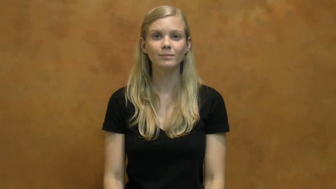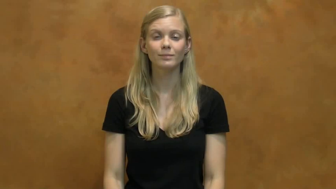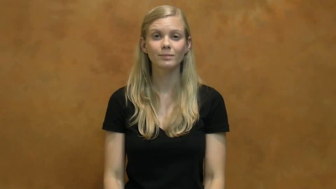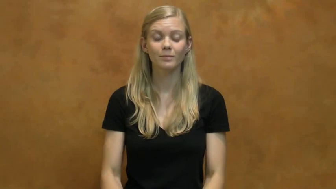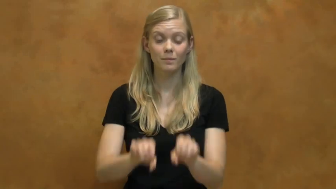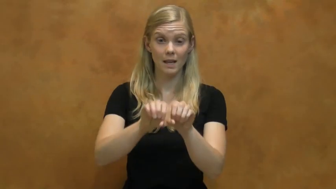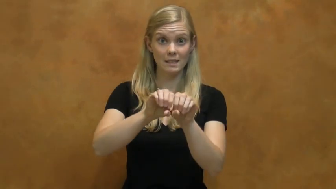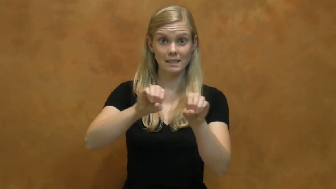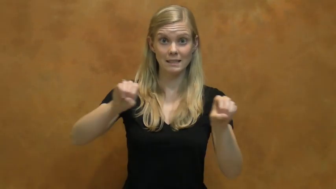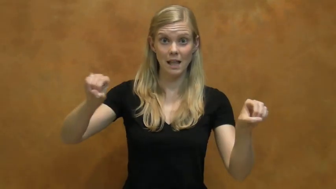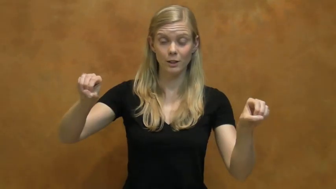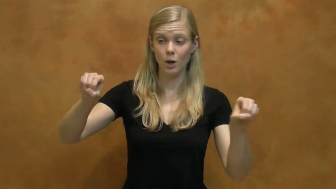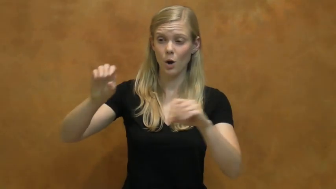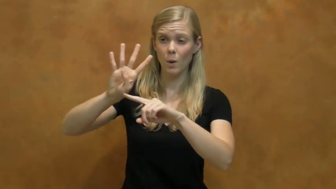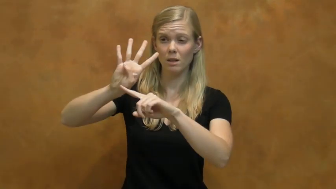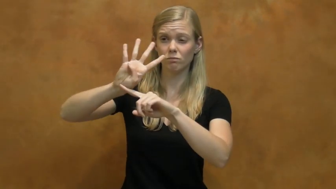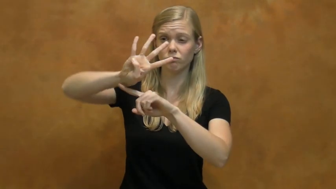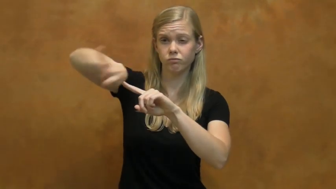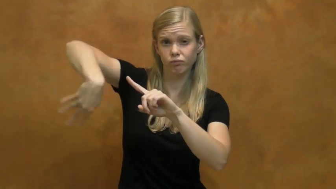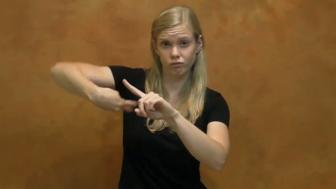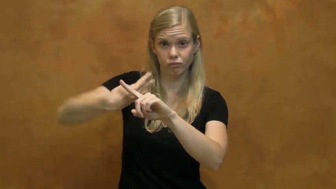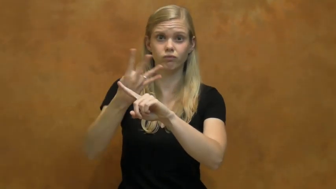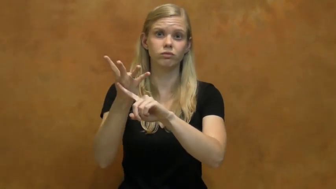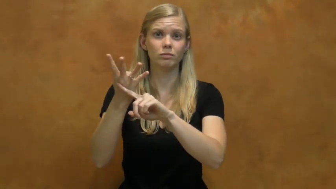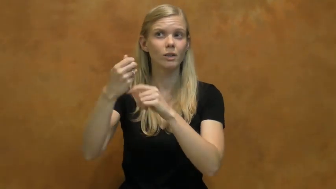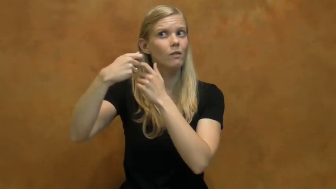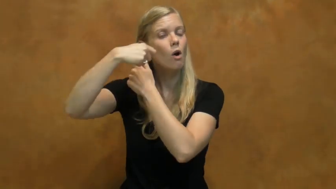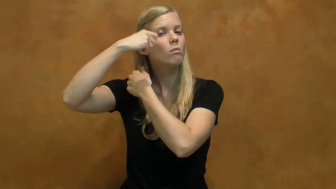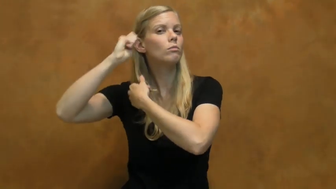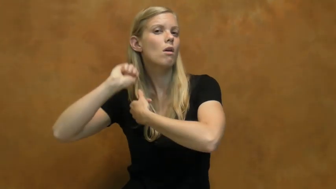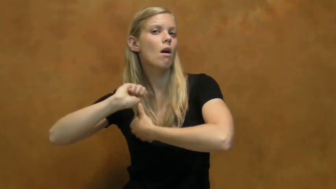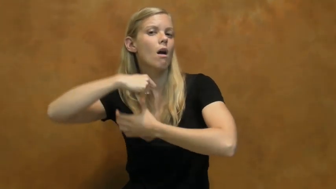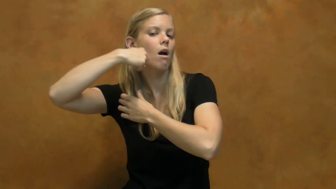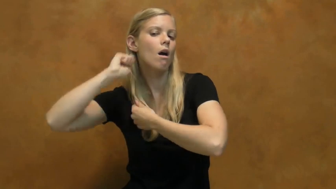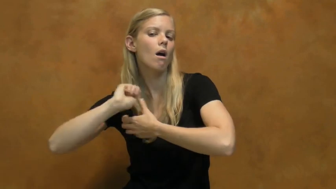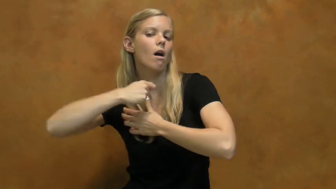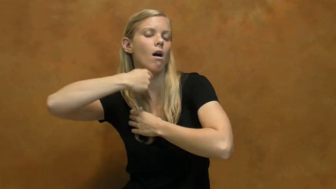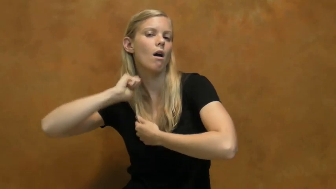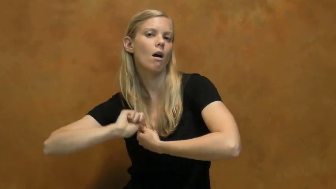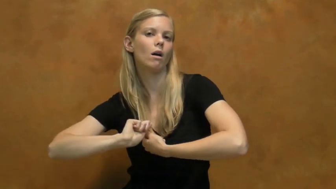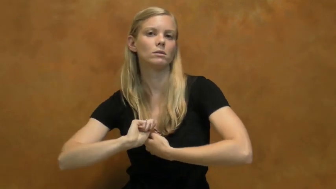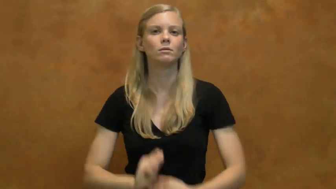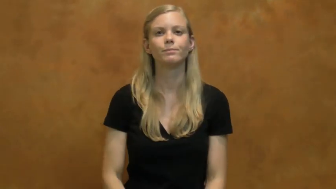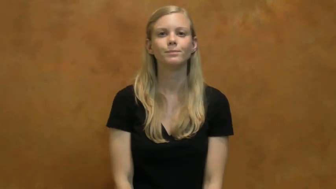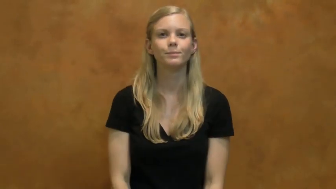round hairbrush